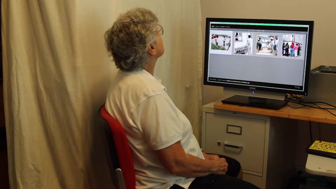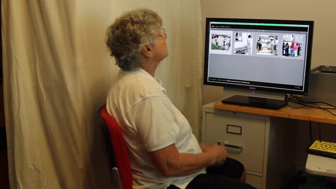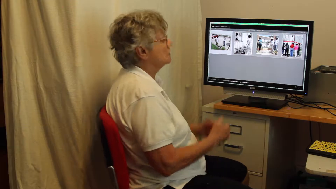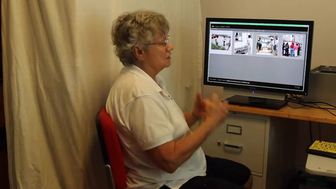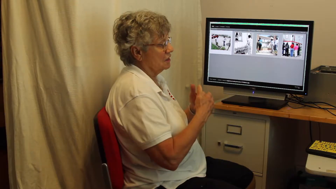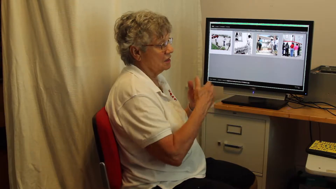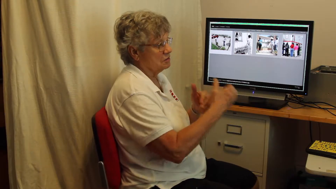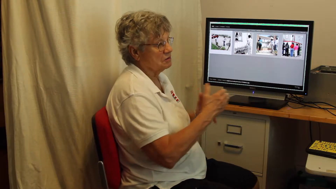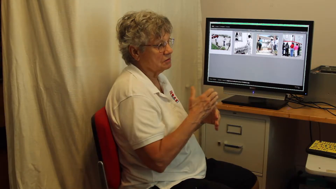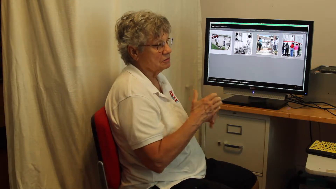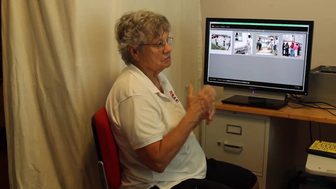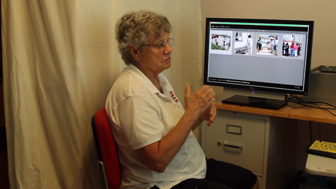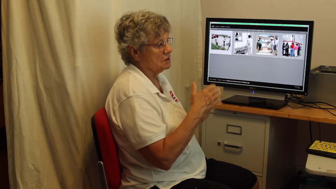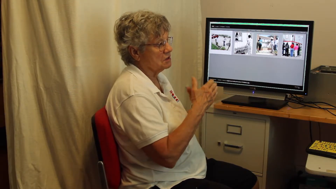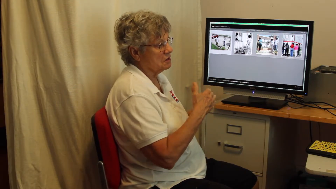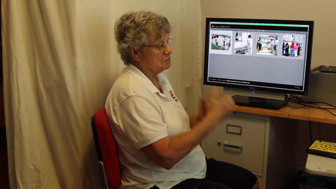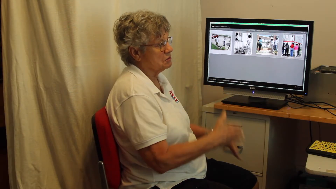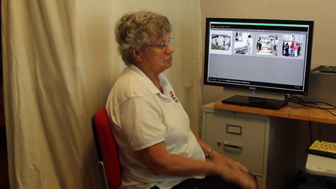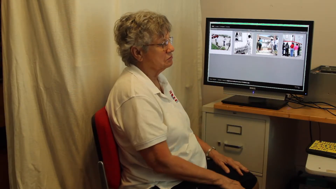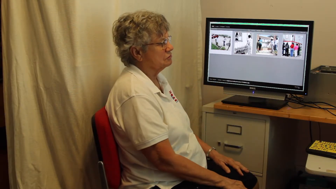neighbor